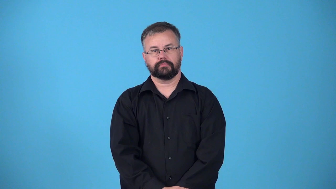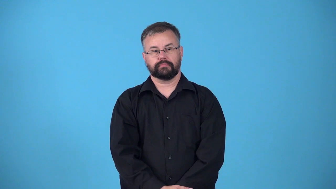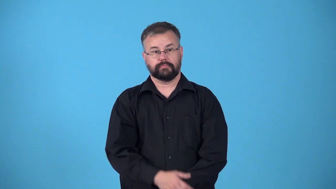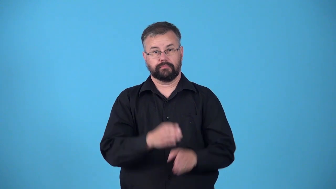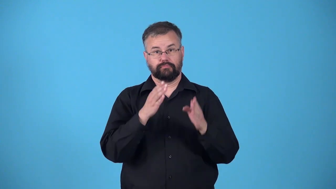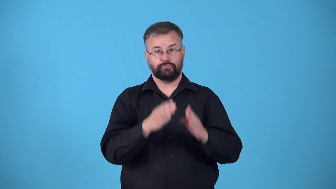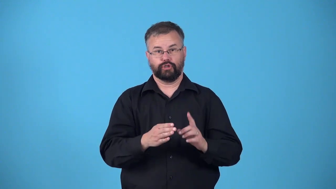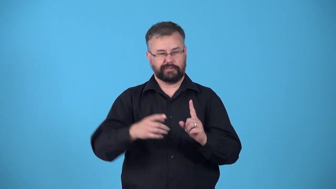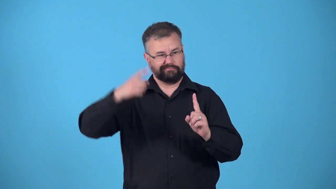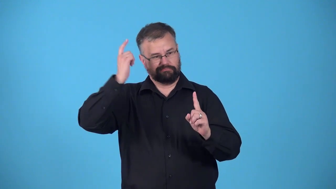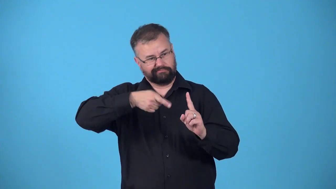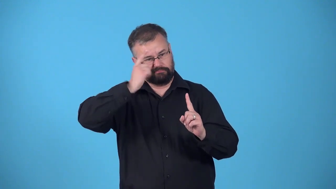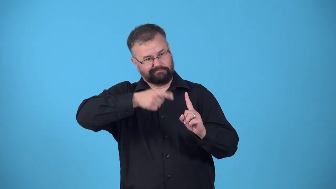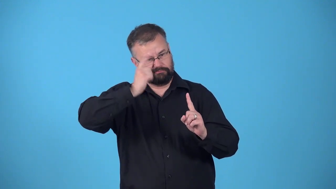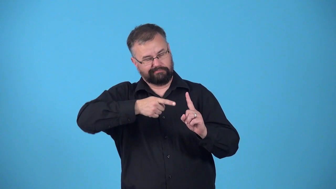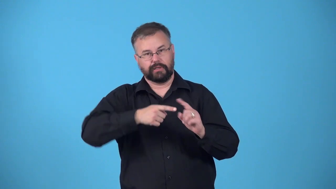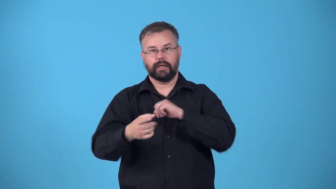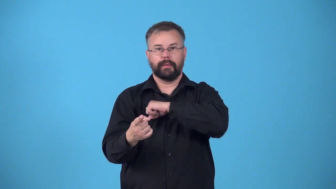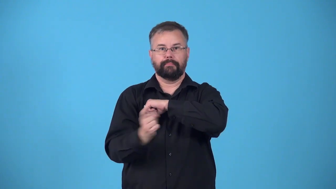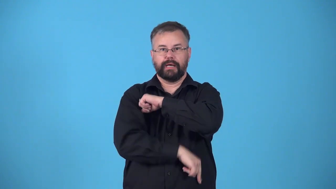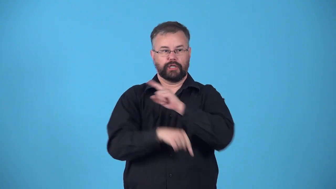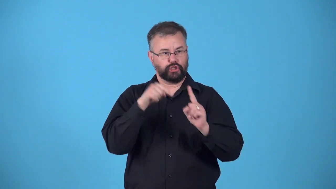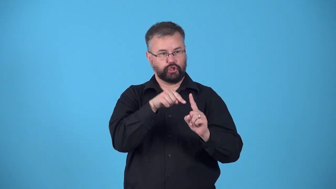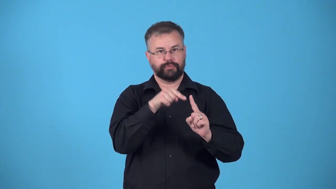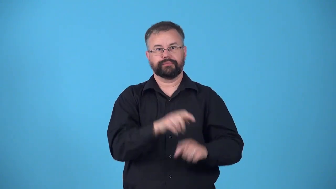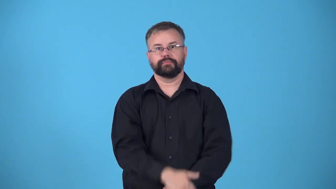get it